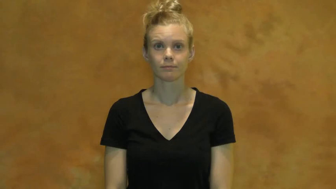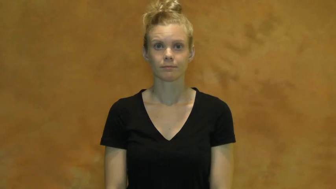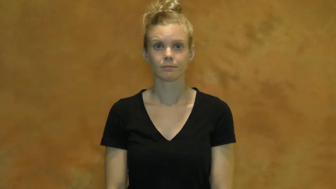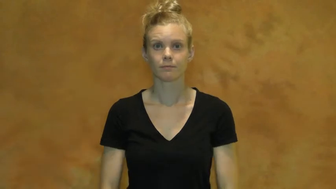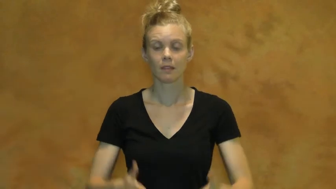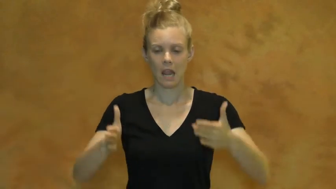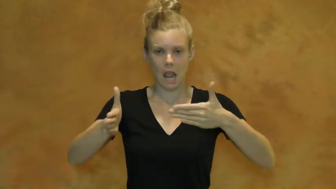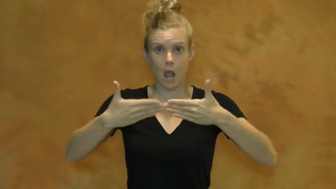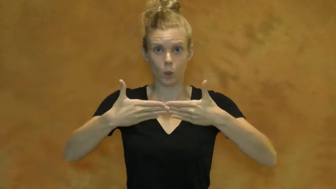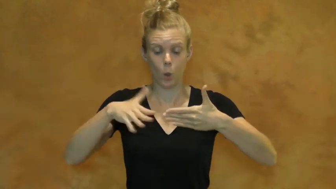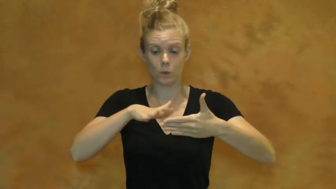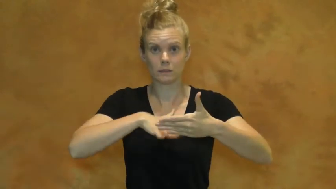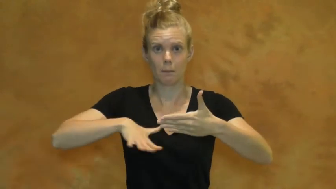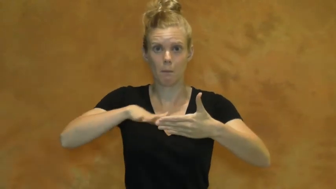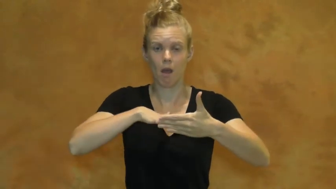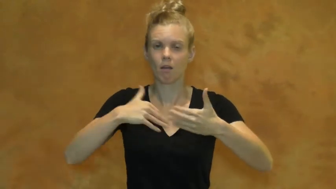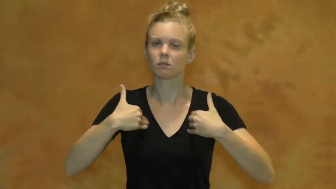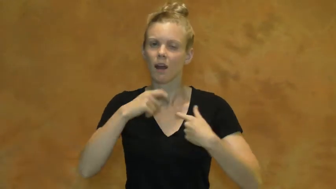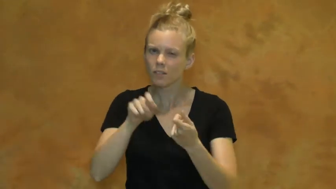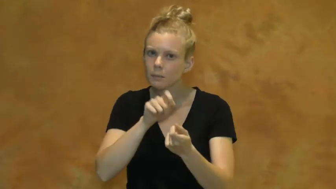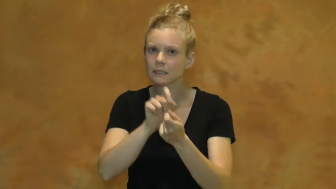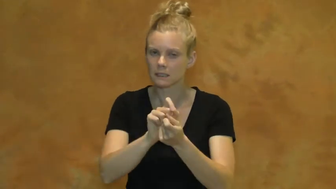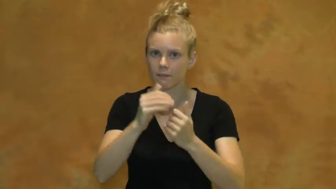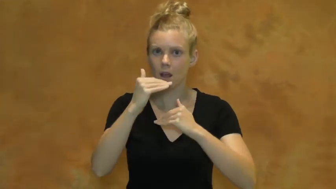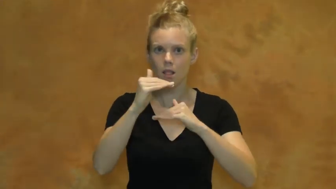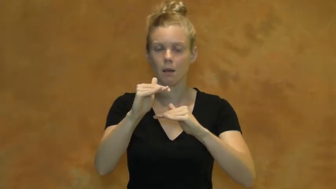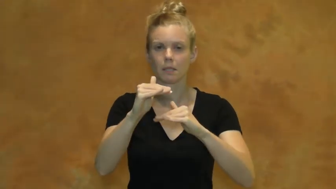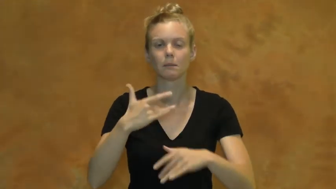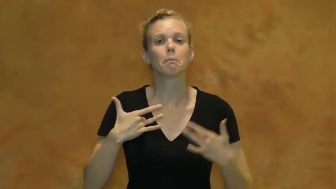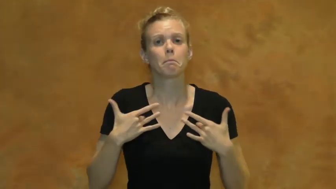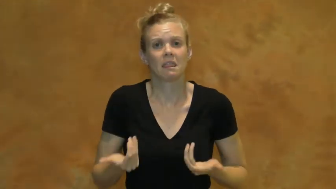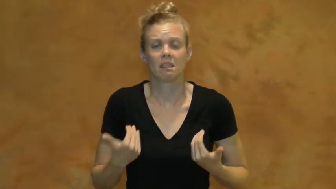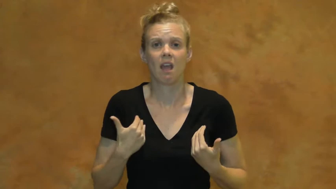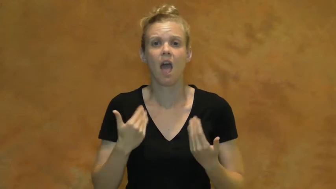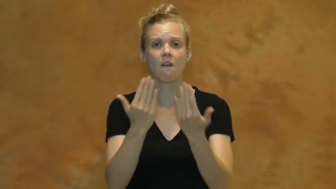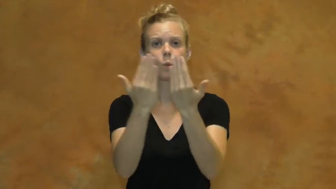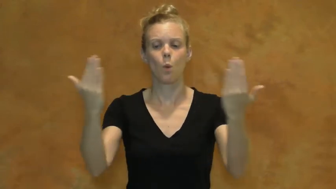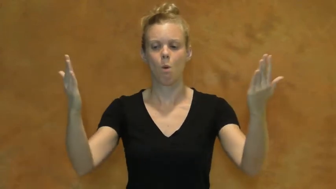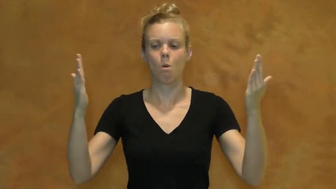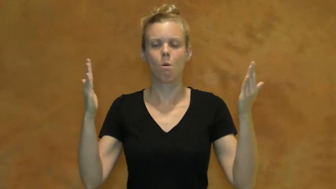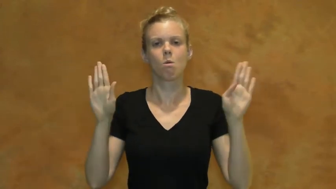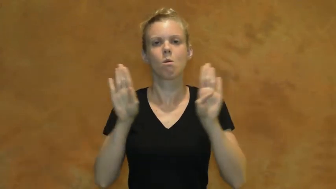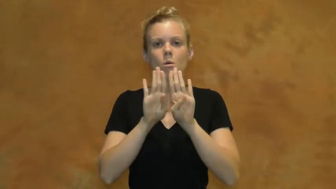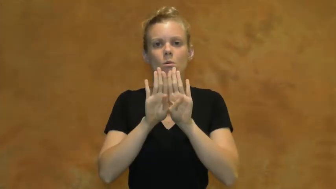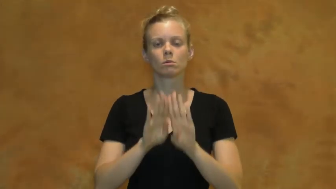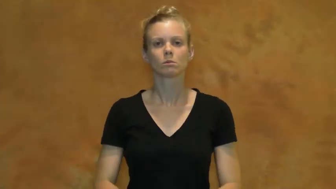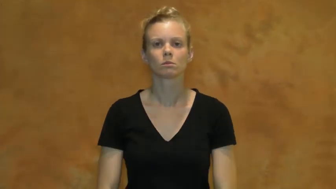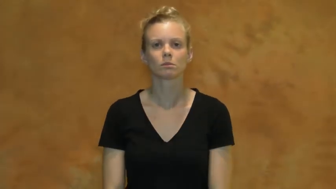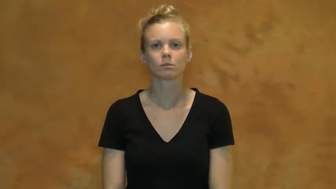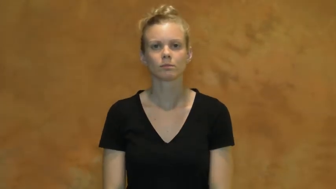precinct